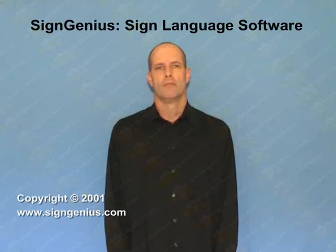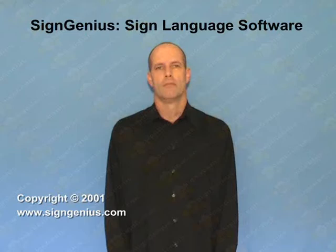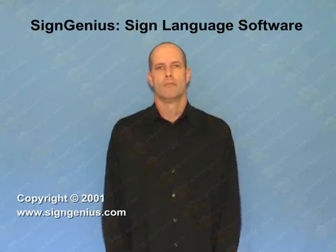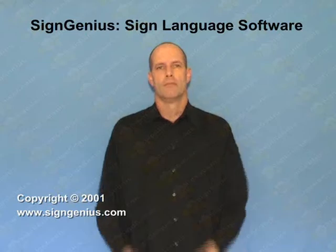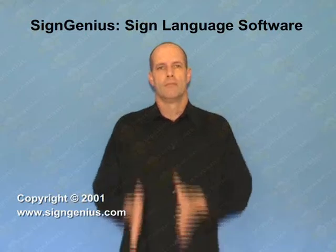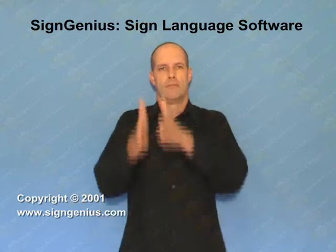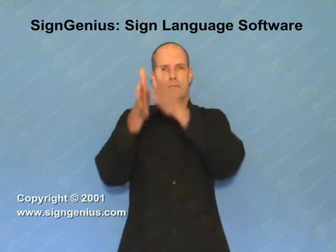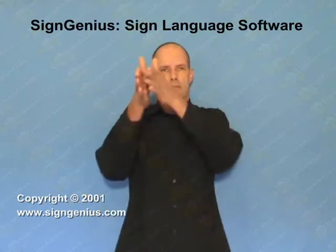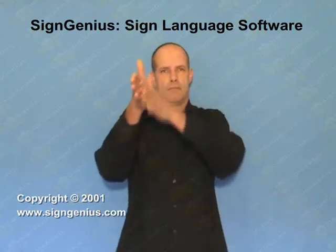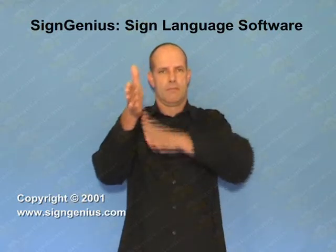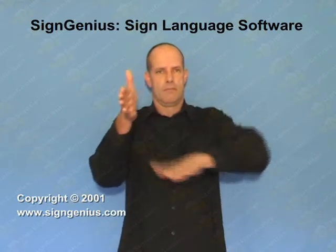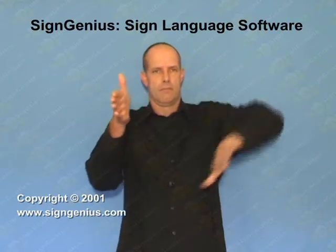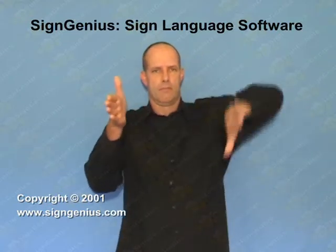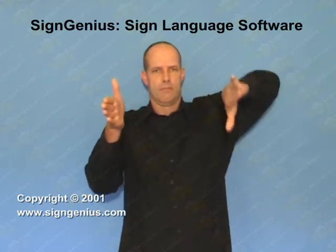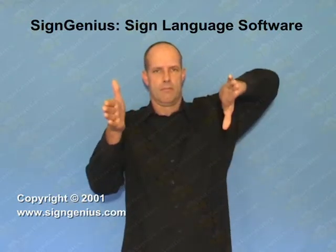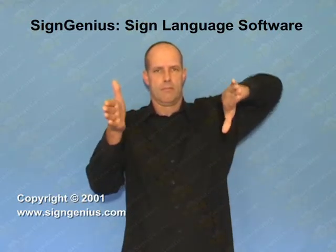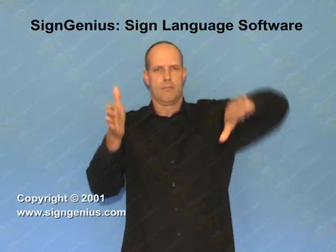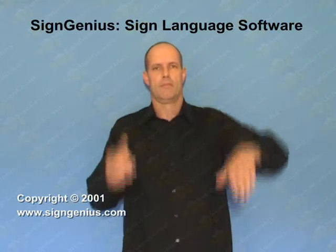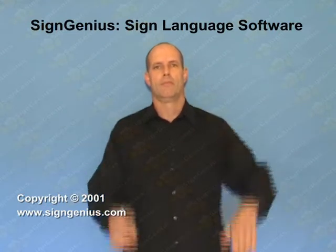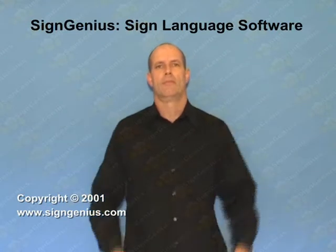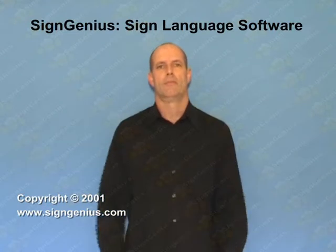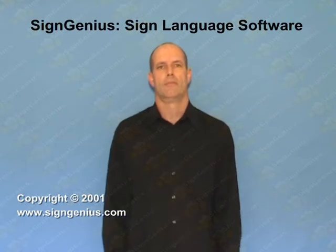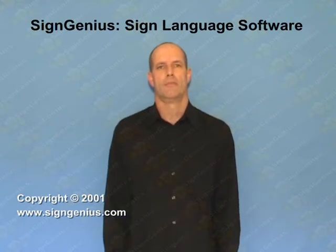PIT